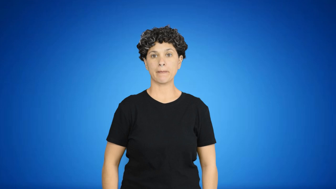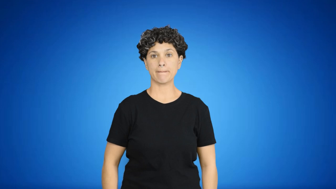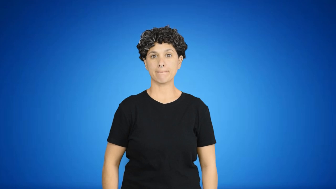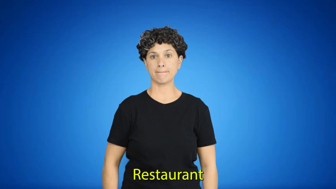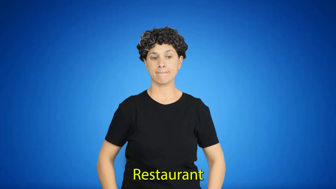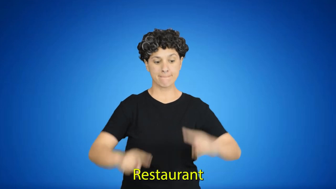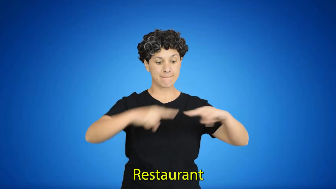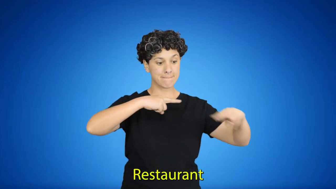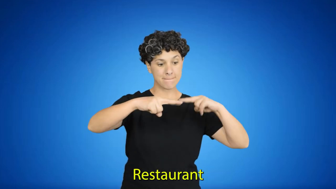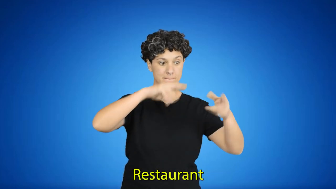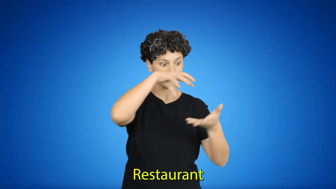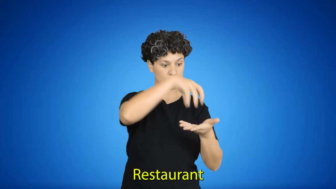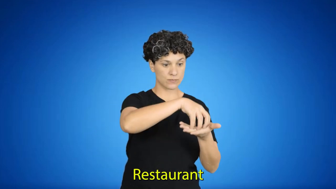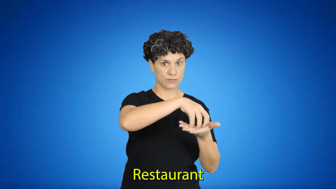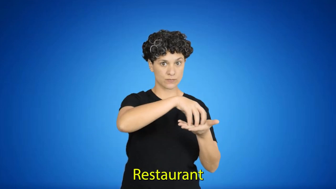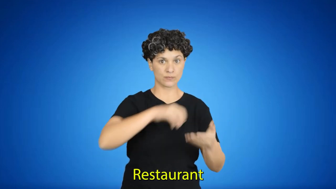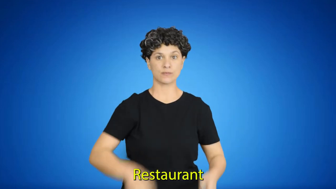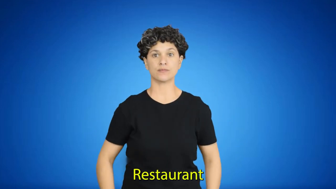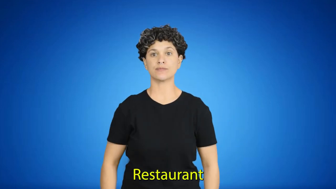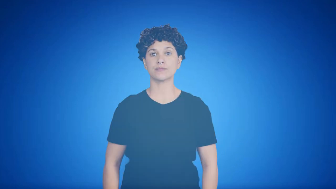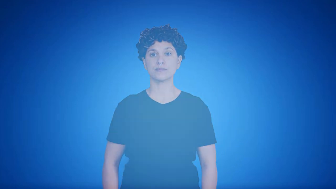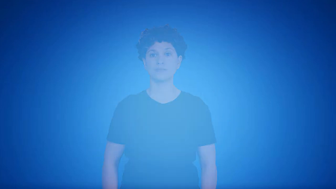Restaurant